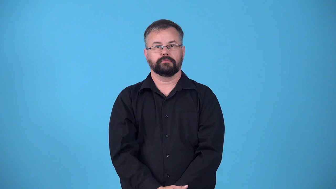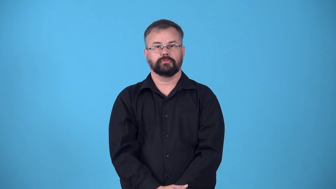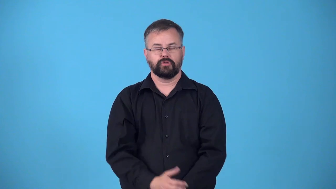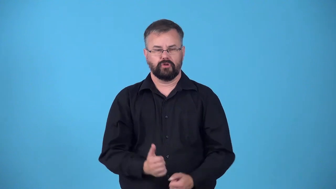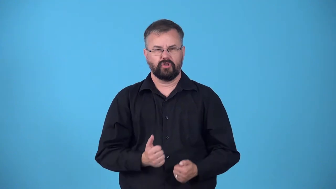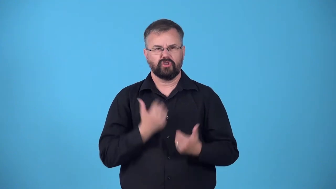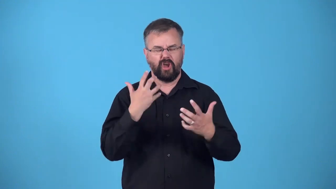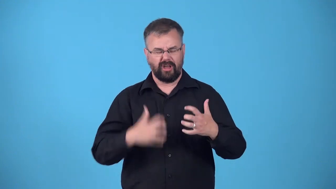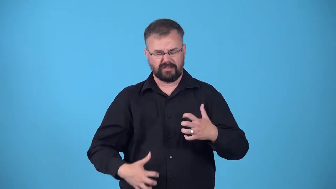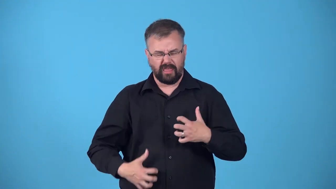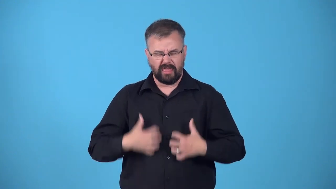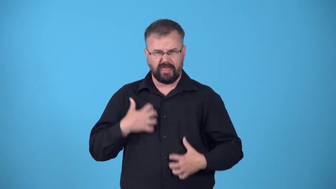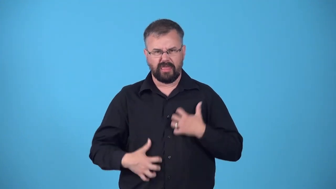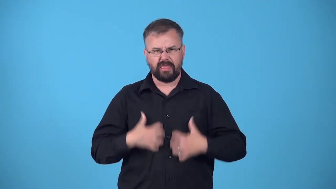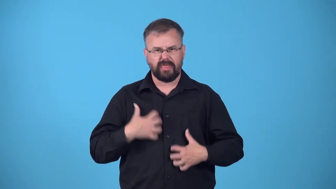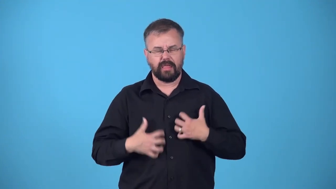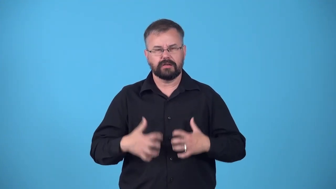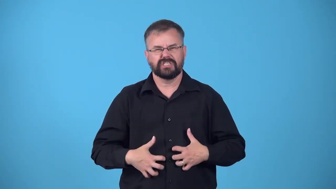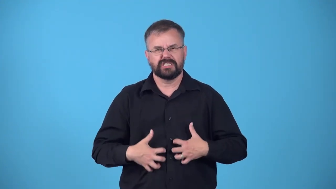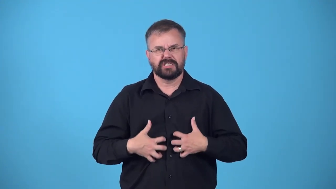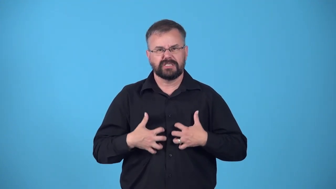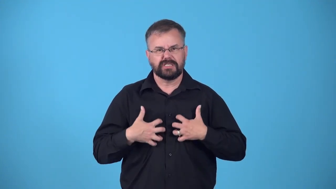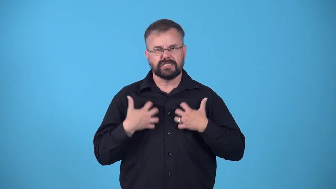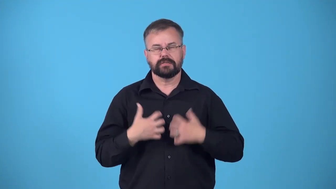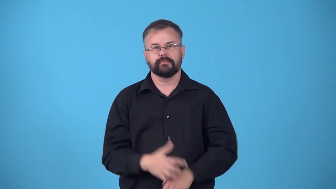ferment